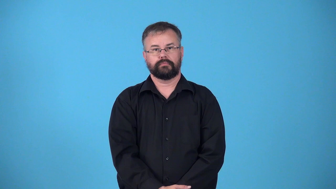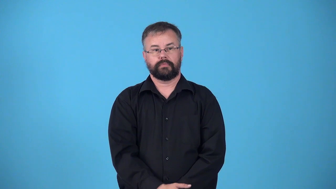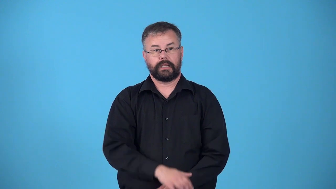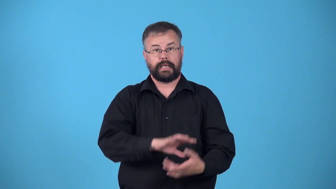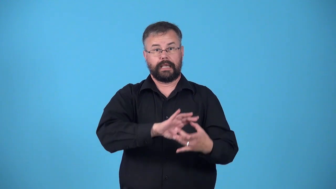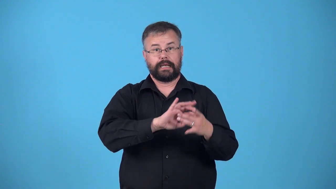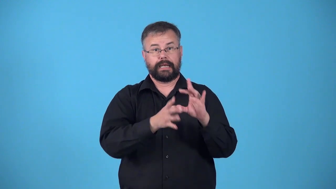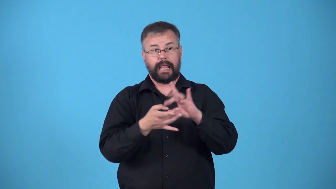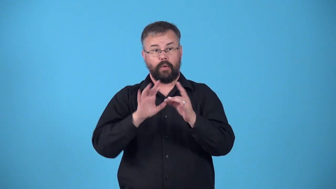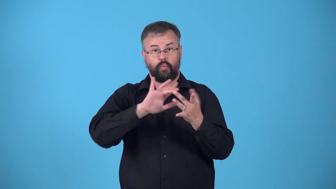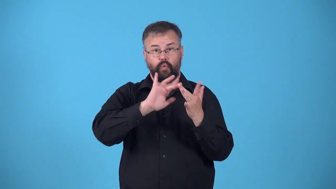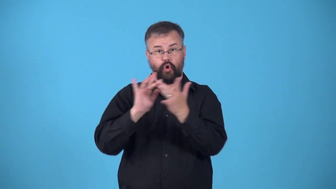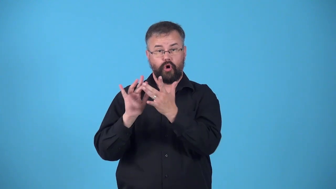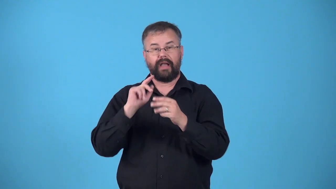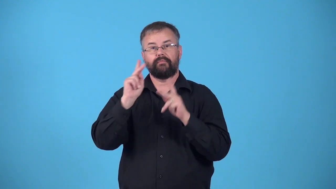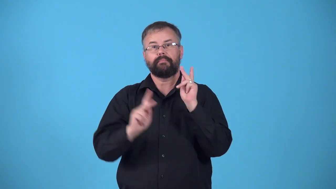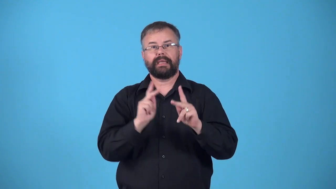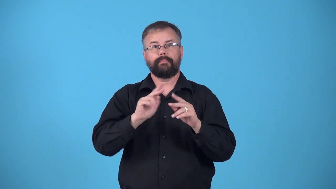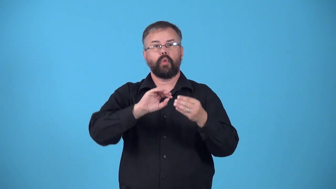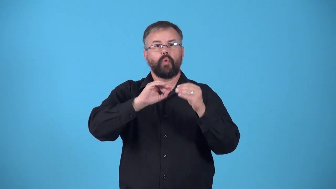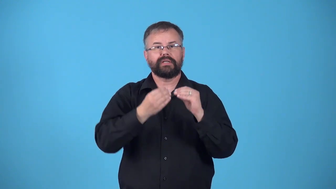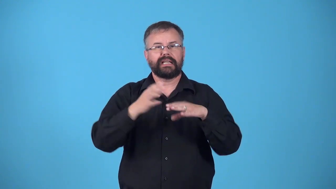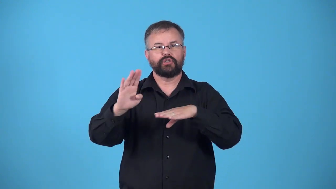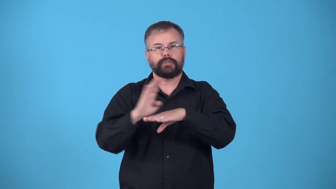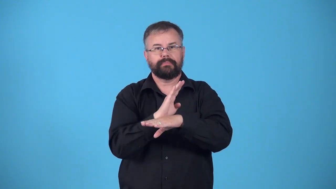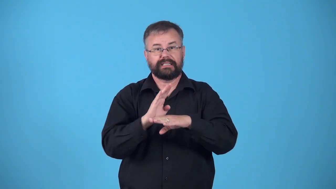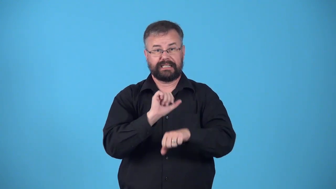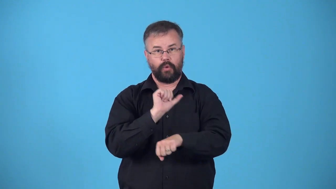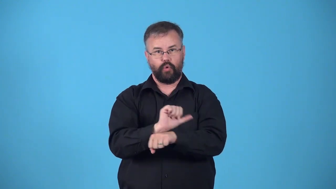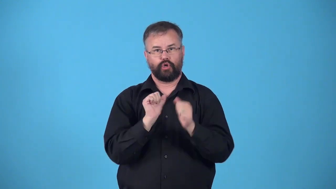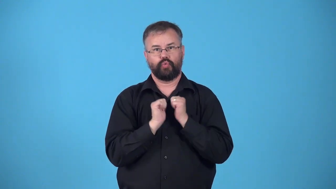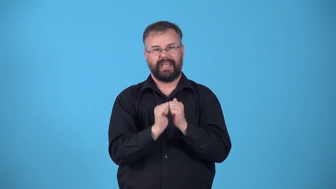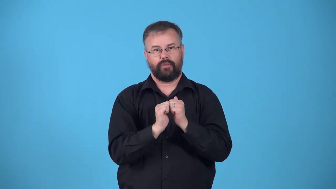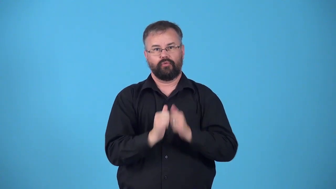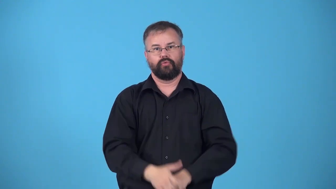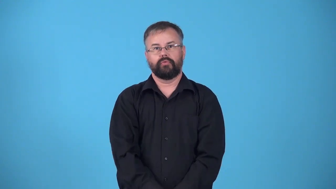network-people